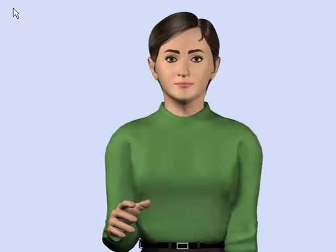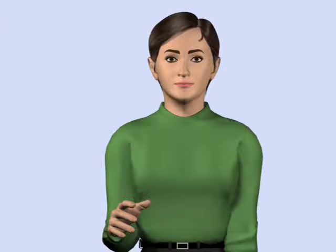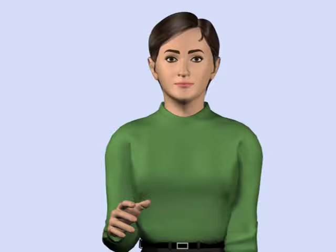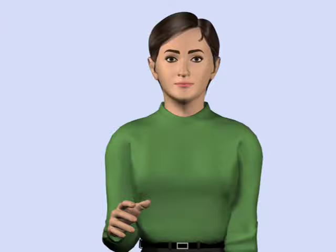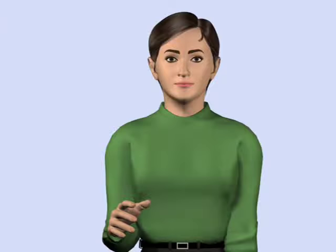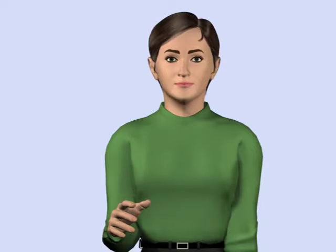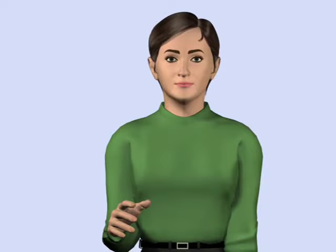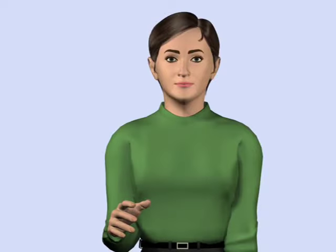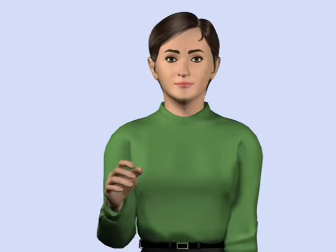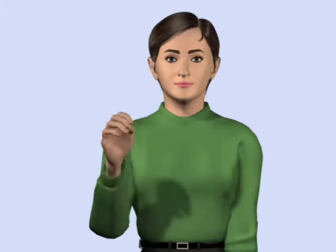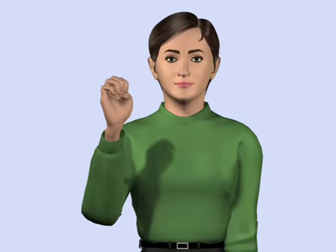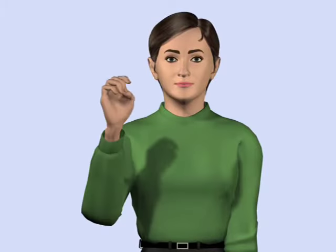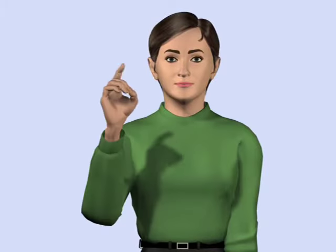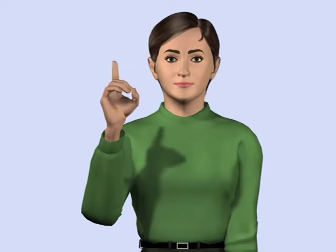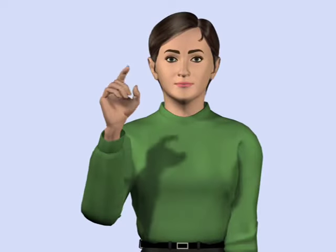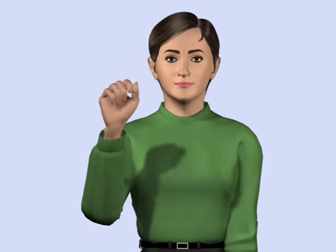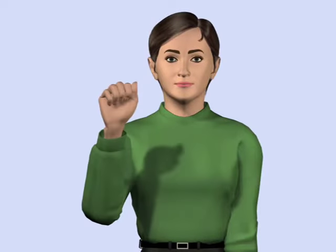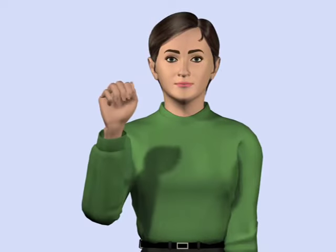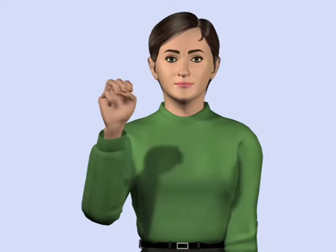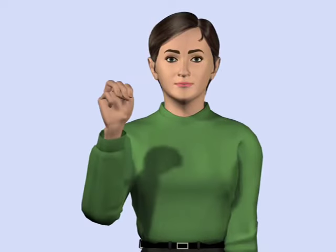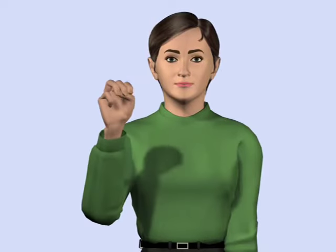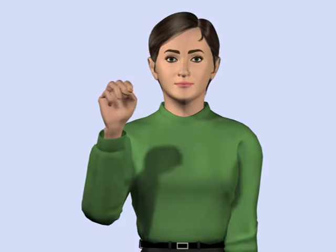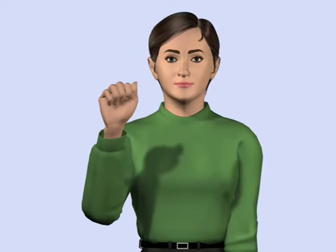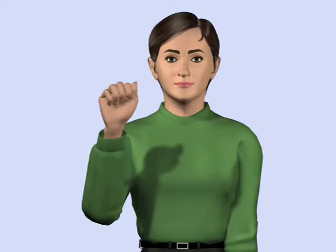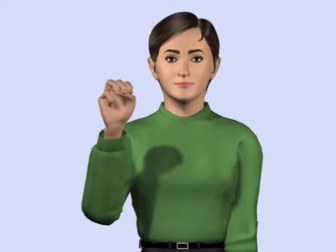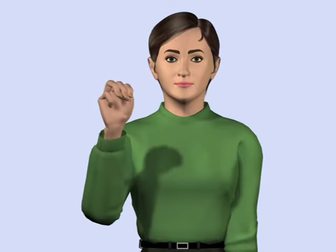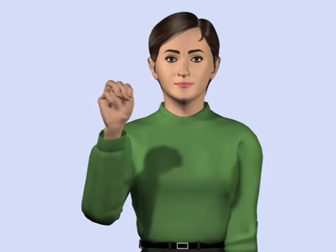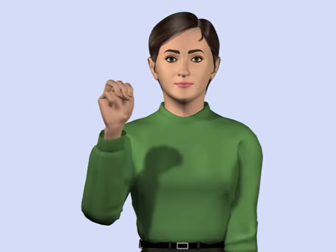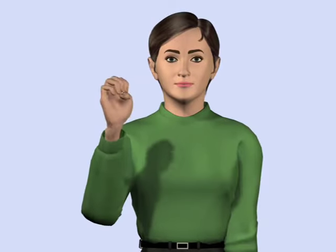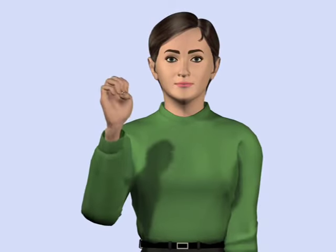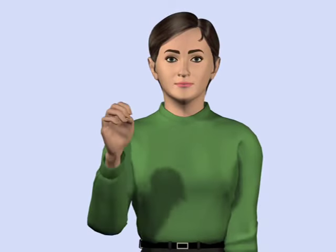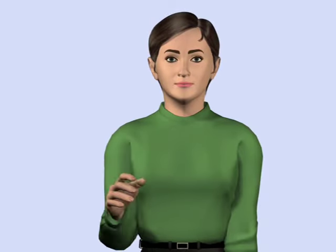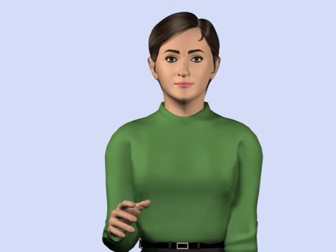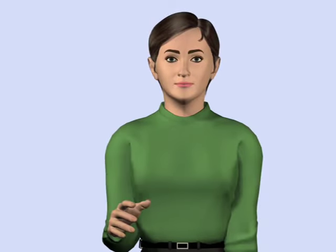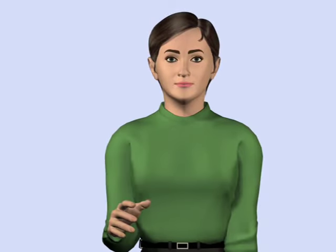edamame